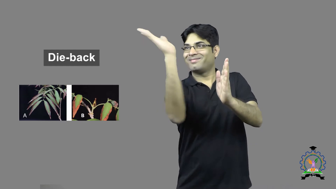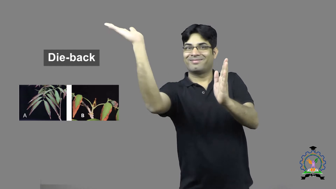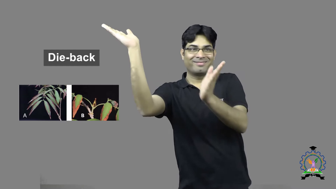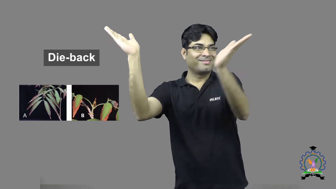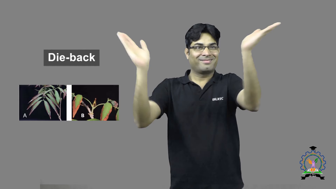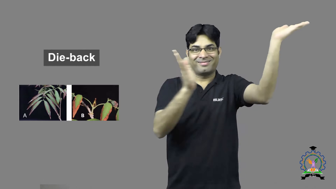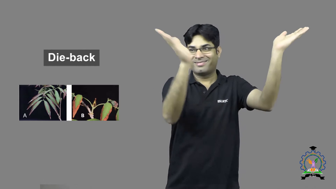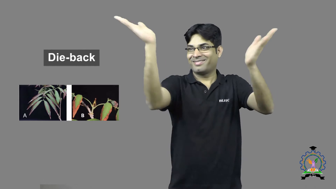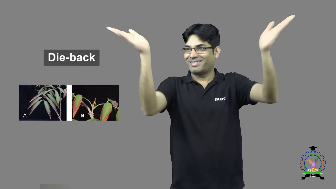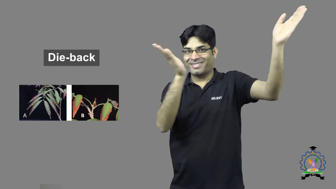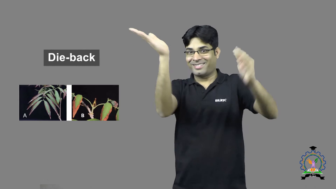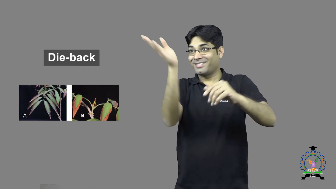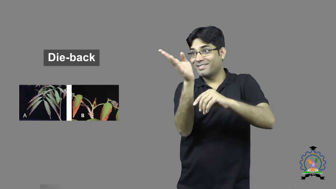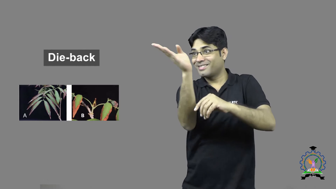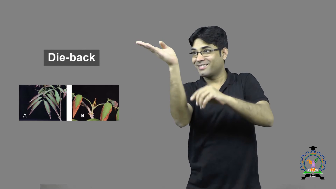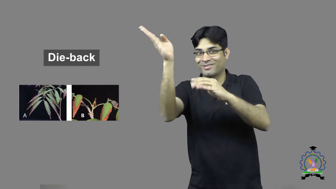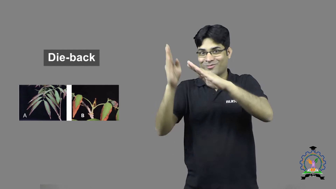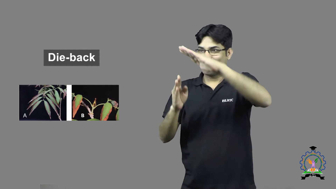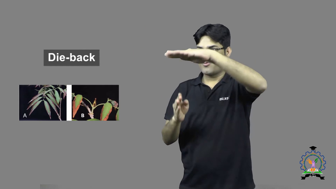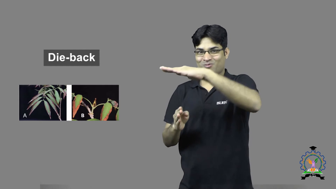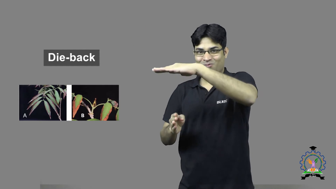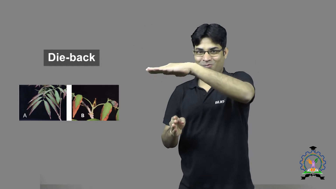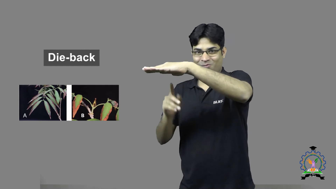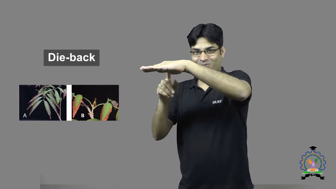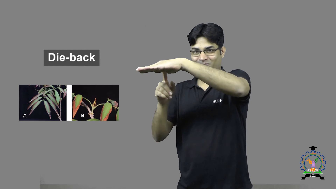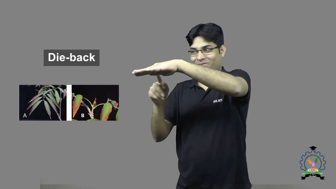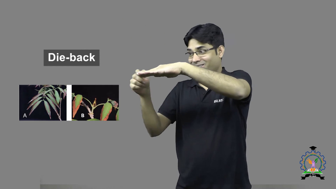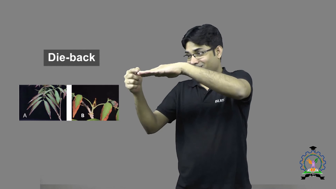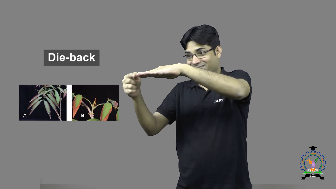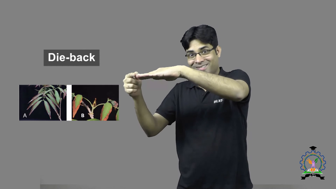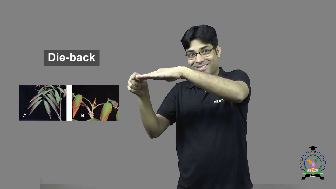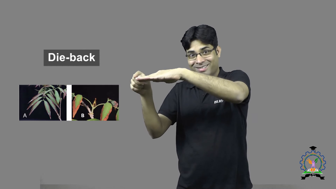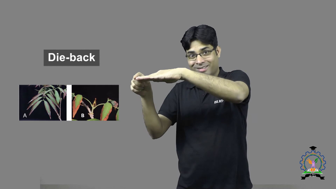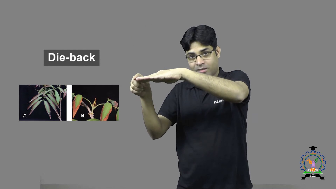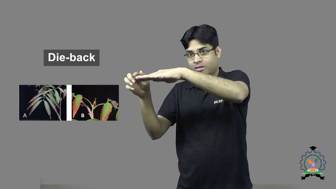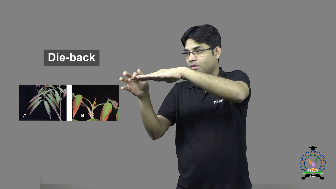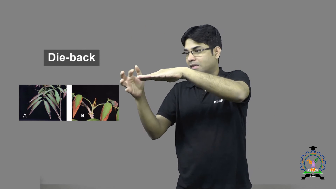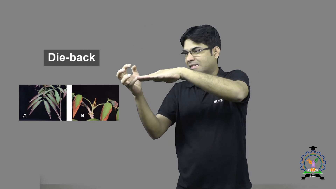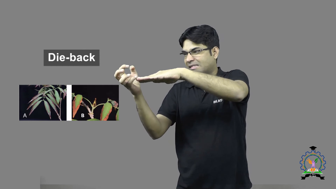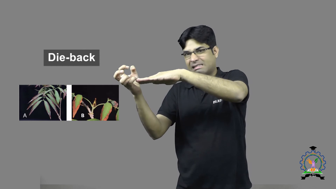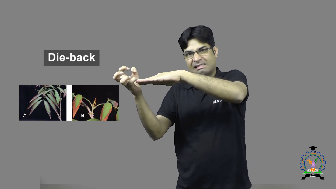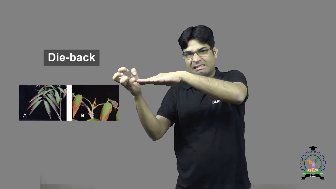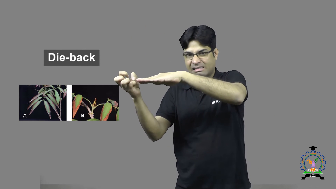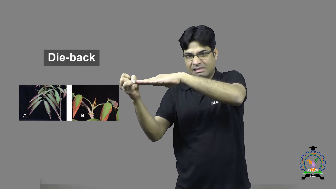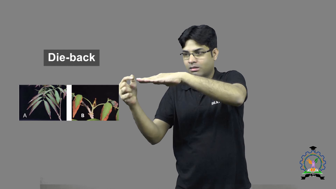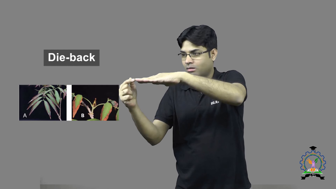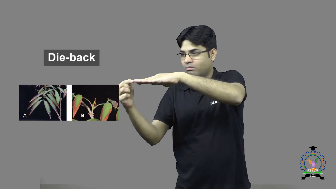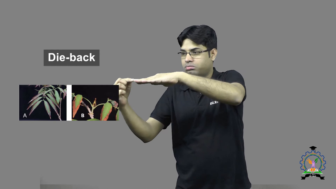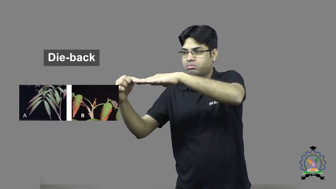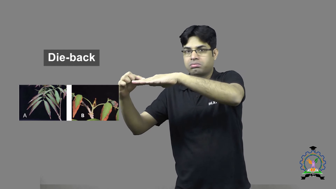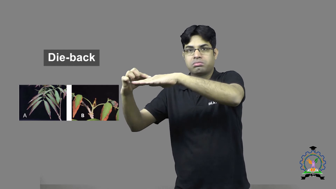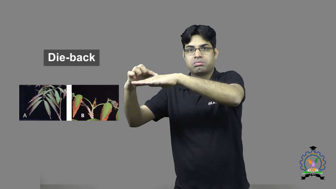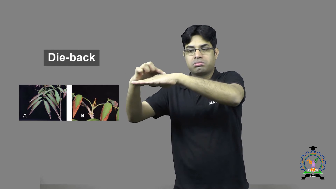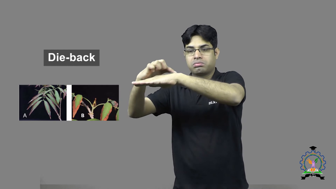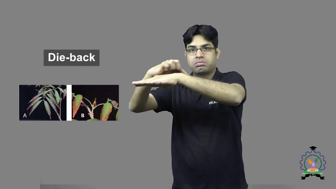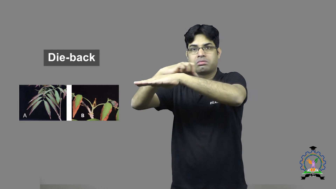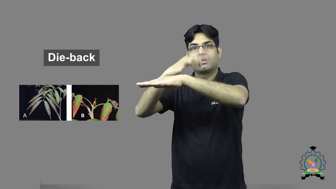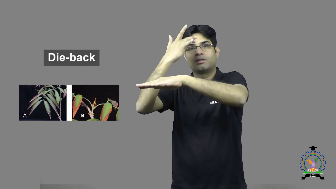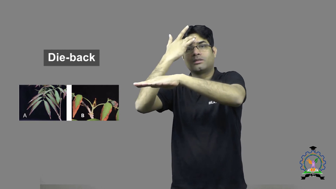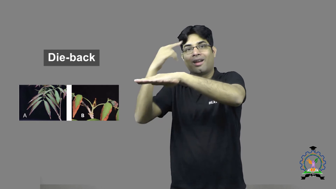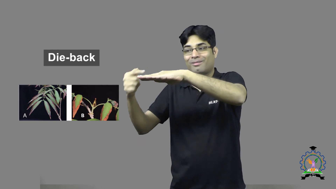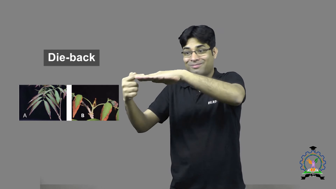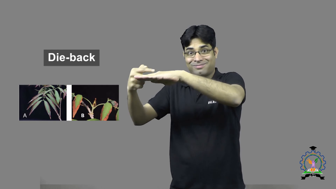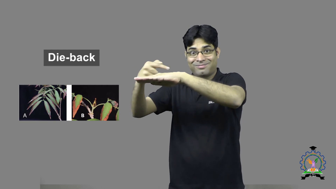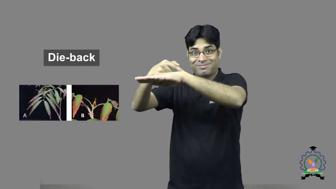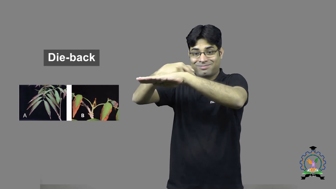Die back